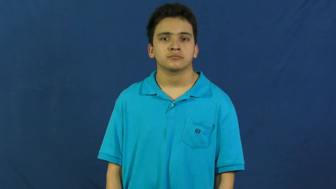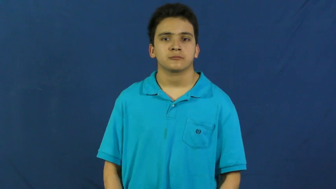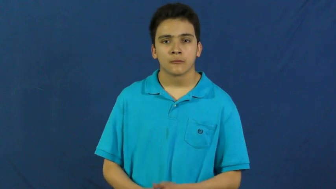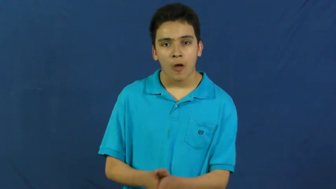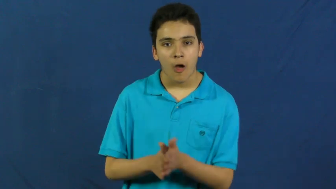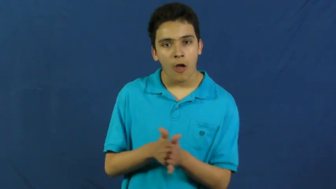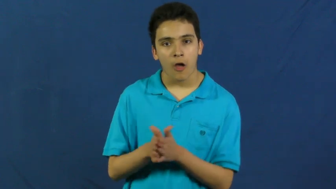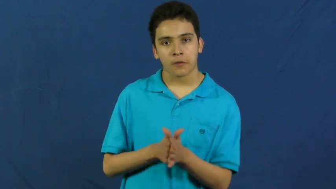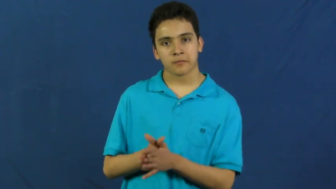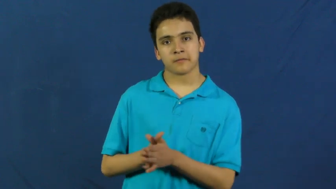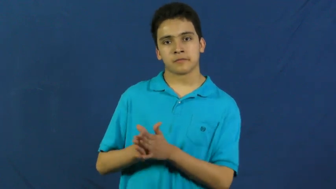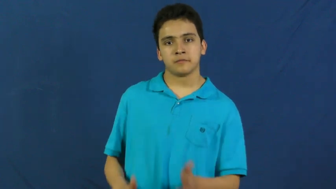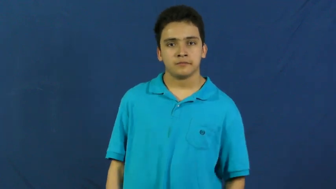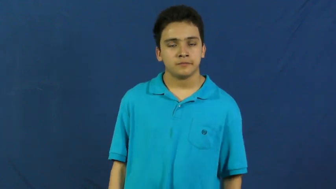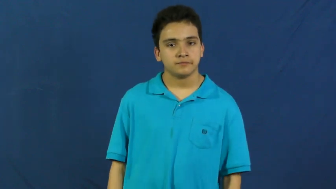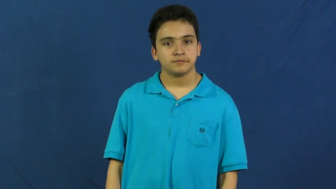"feeling his oats"